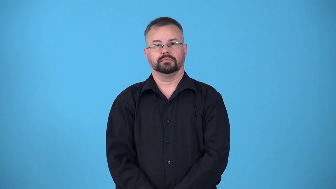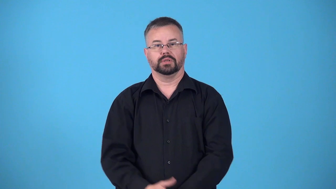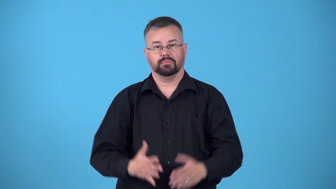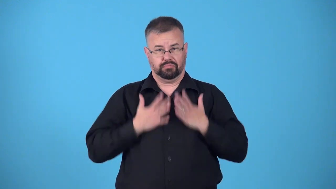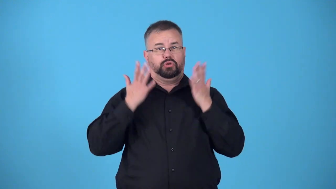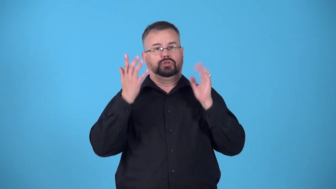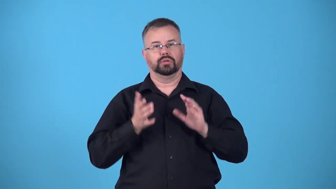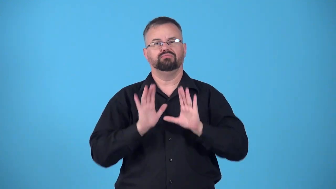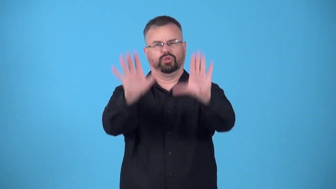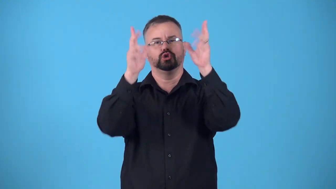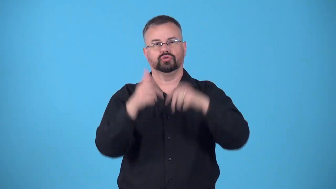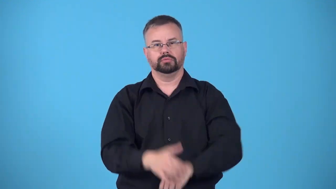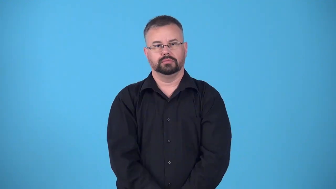push back,retaliate